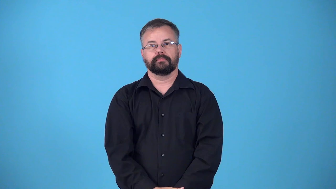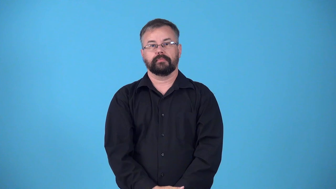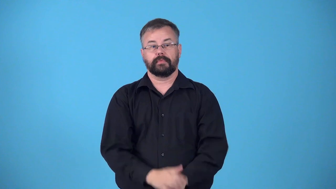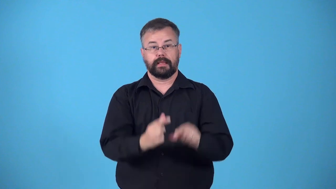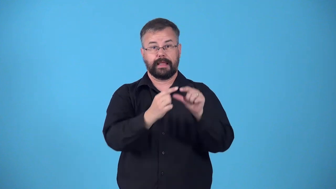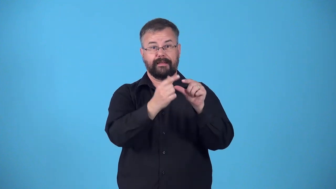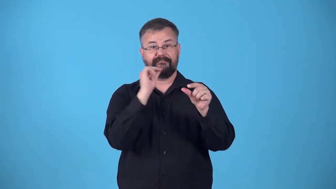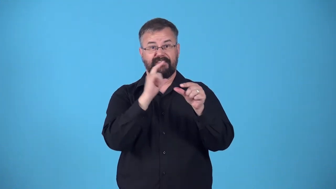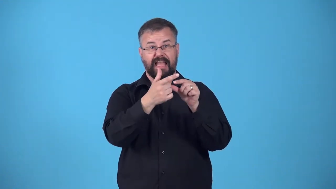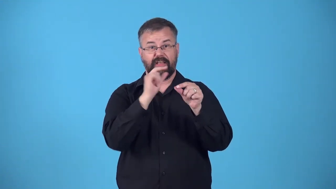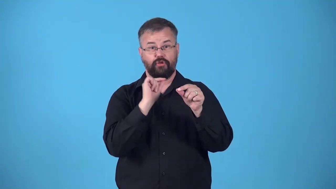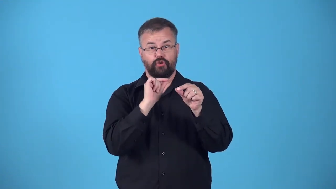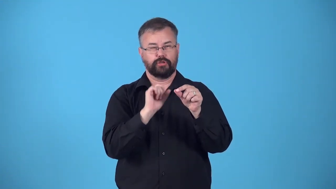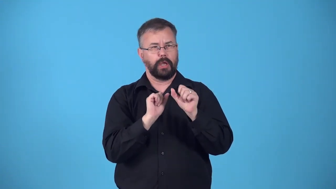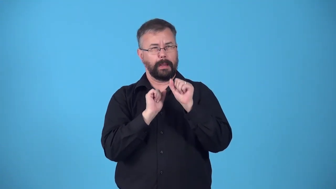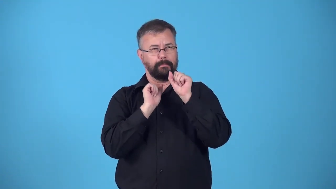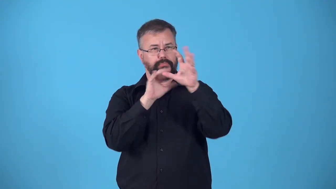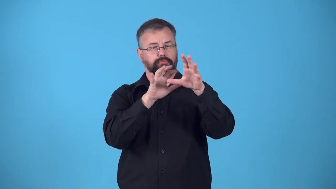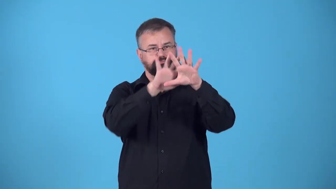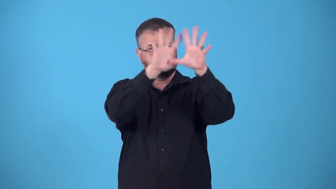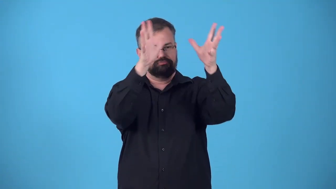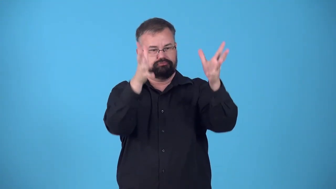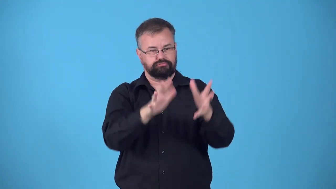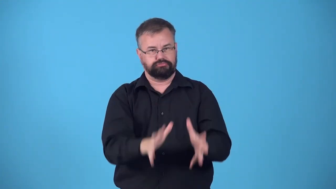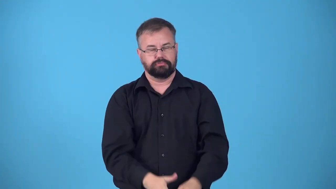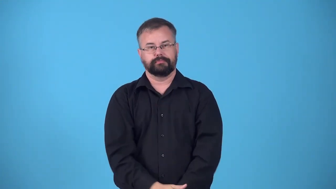feather